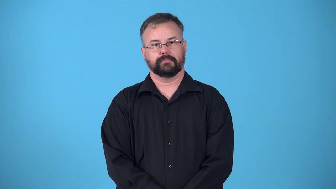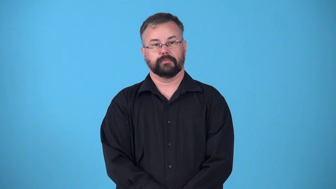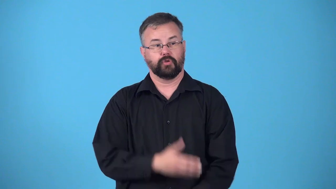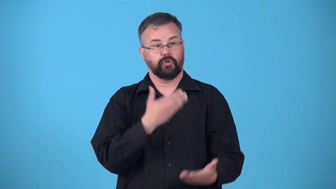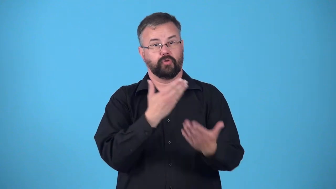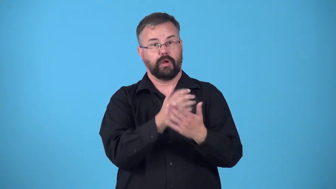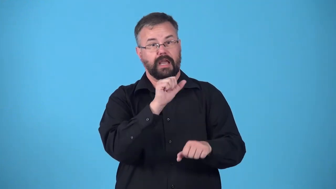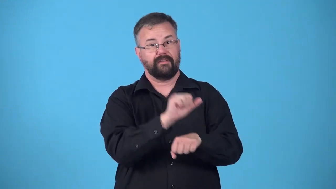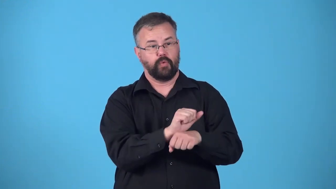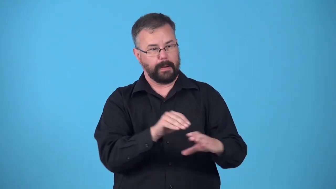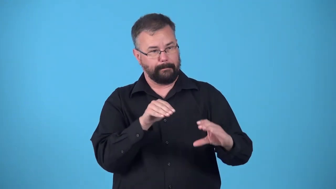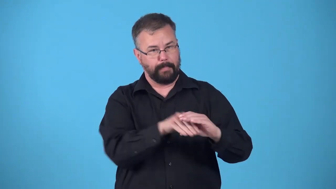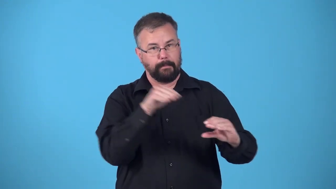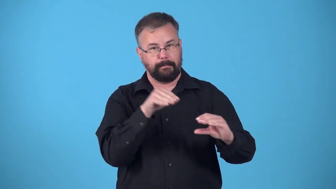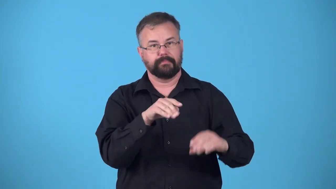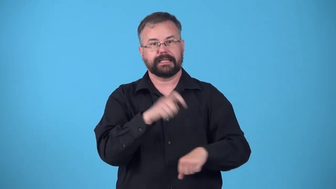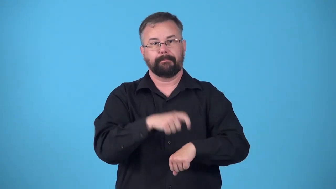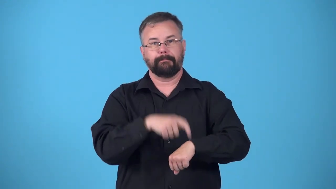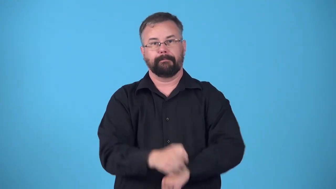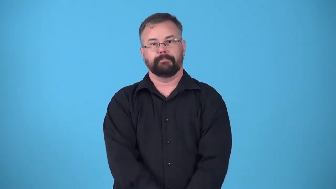clock in,clock in at, punch in, punch in at job,check in sign in